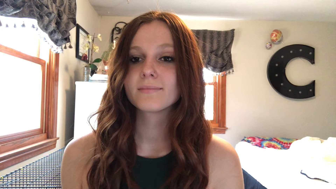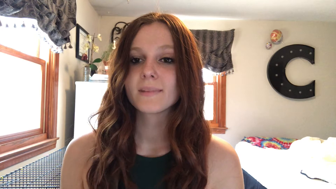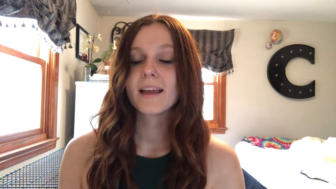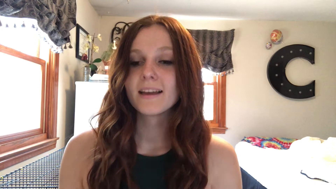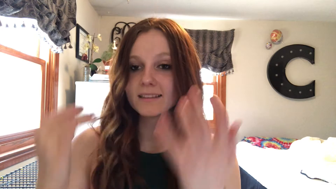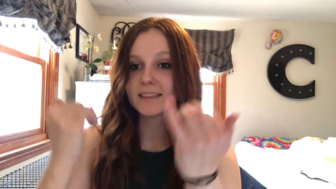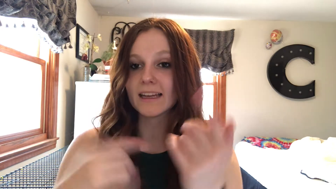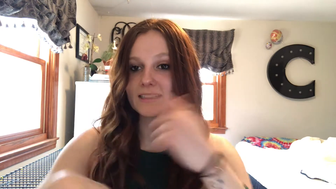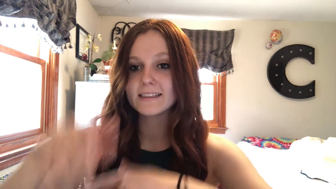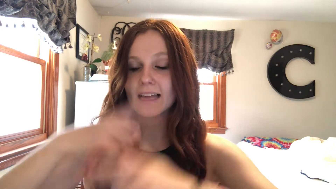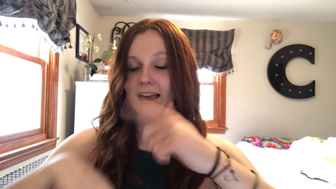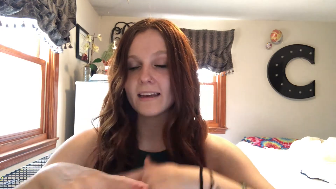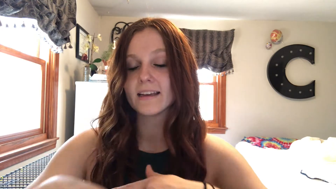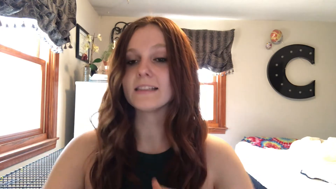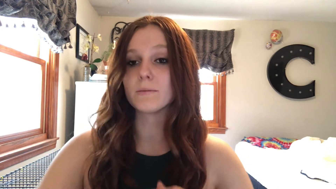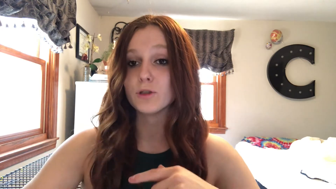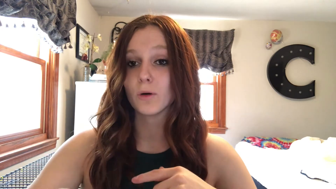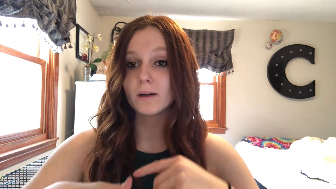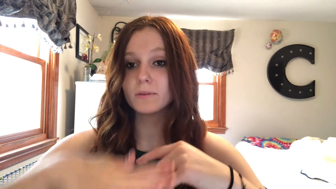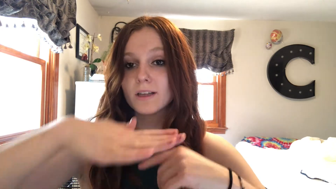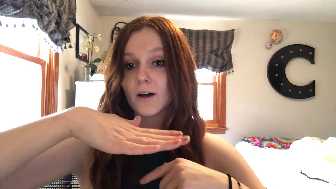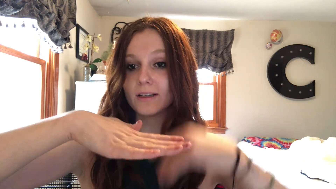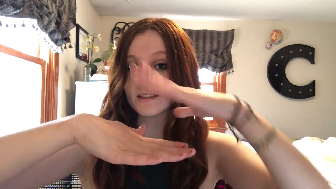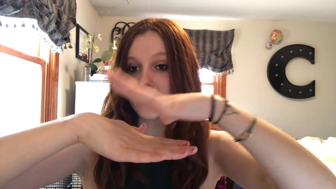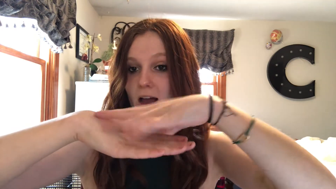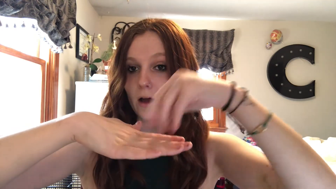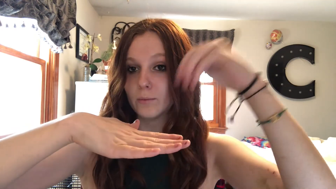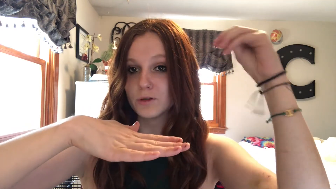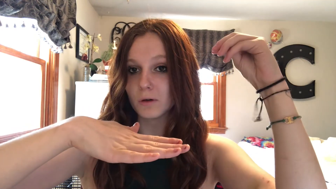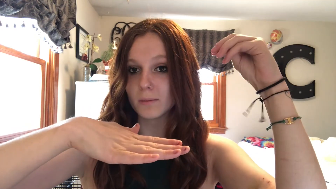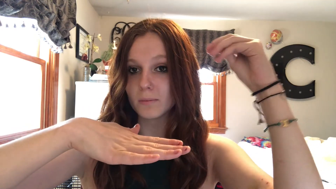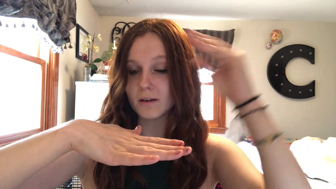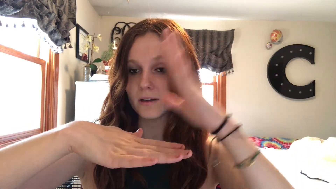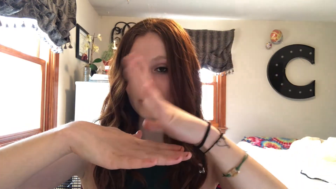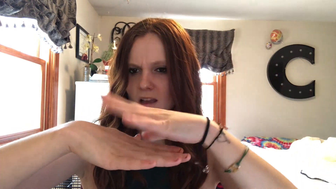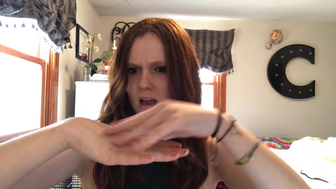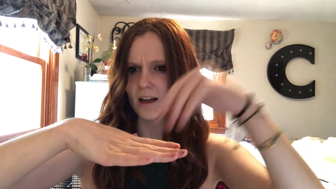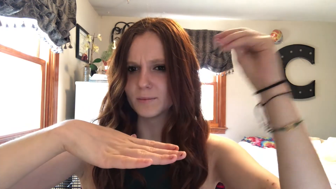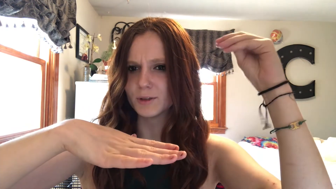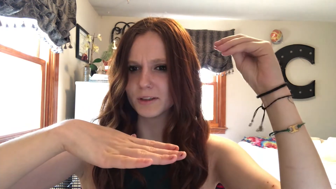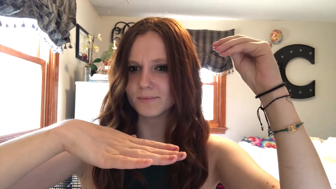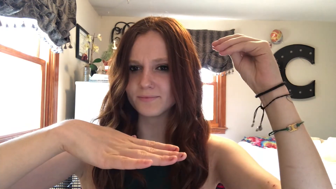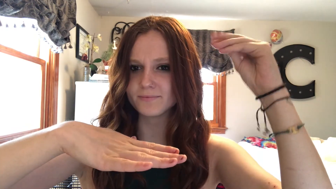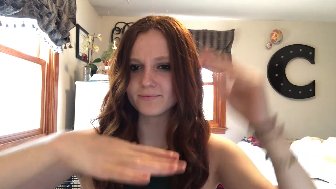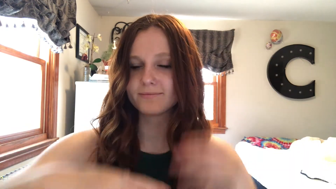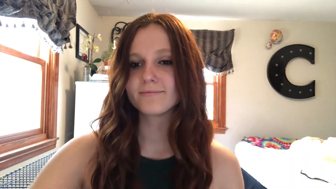Absorb